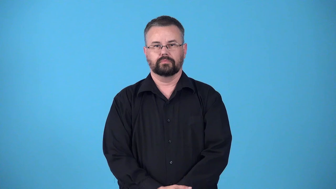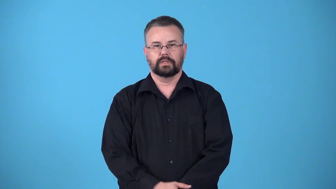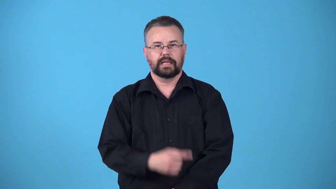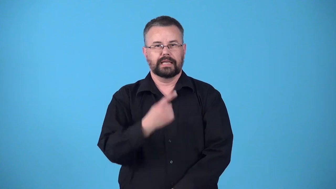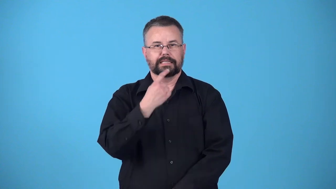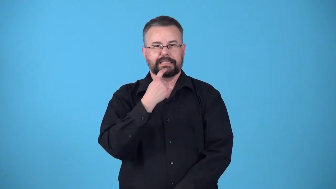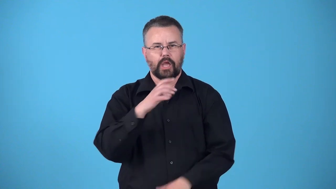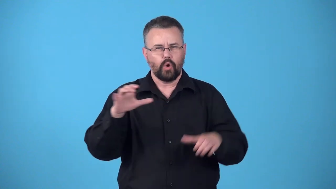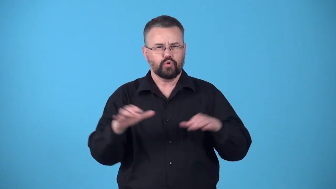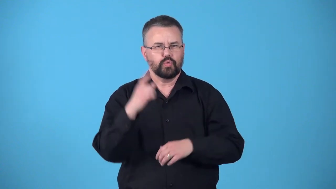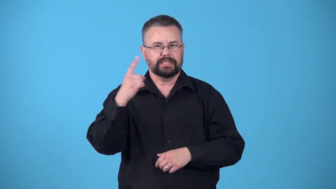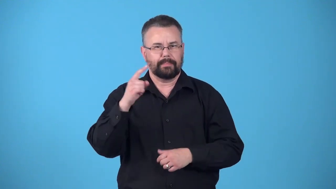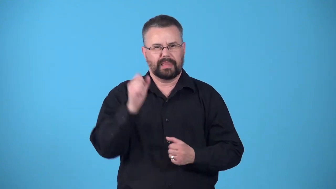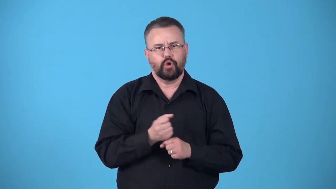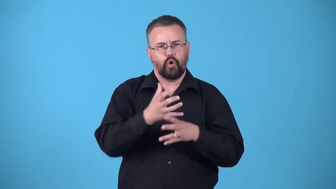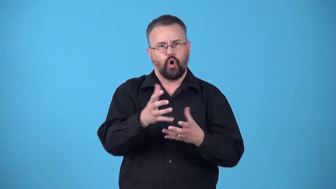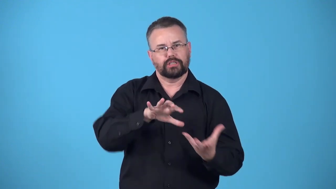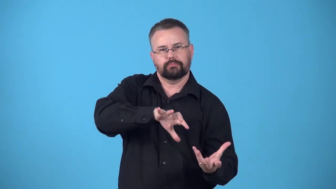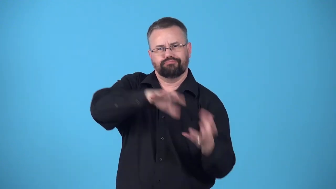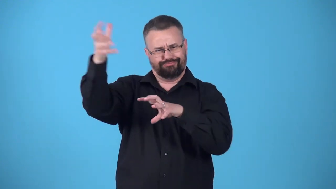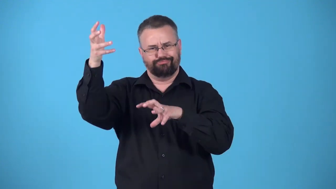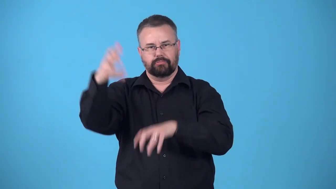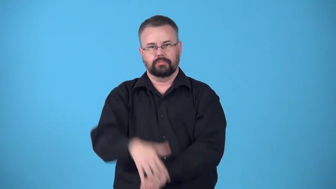cat among the pigeons